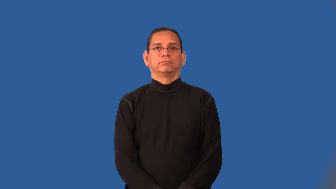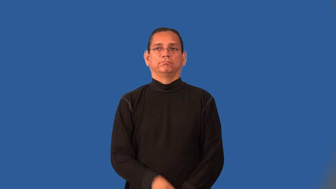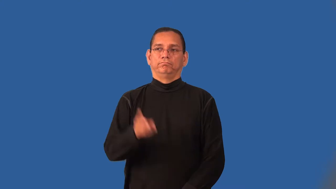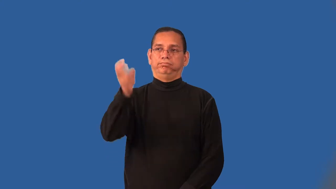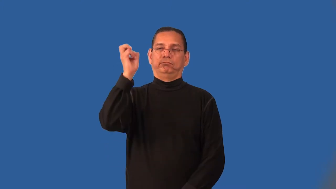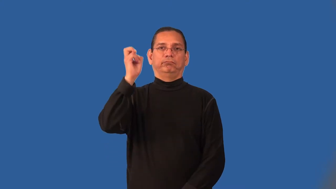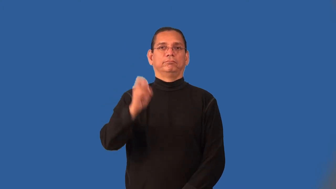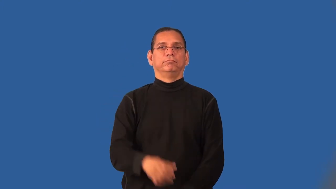intercept-football or basketball